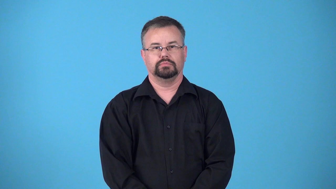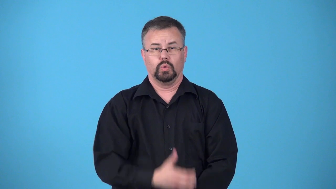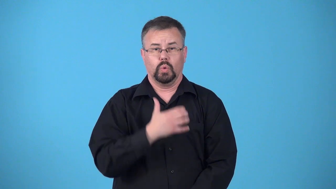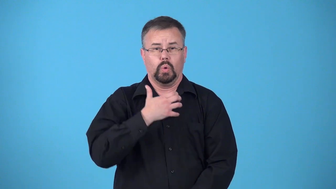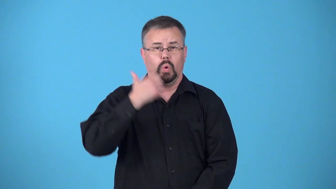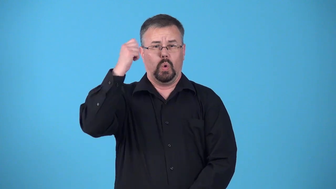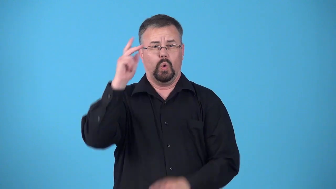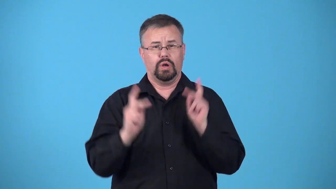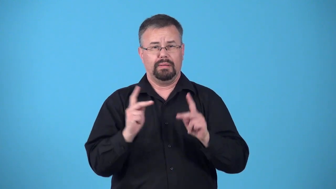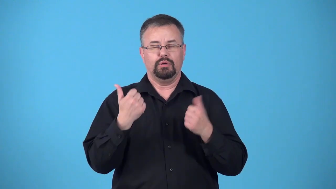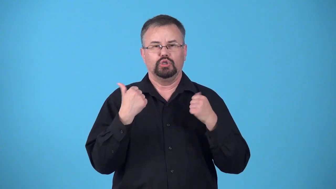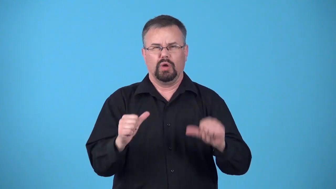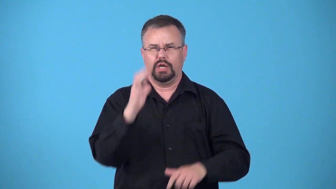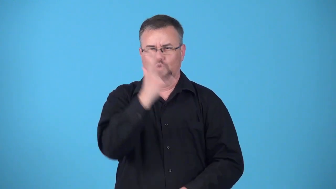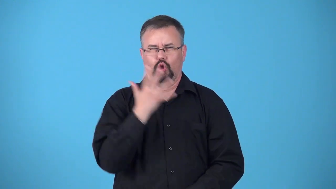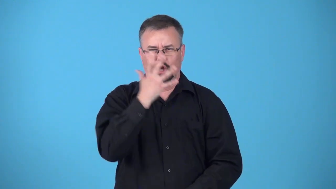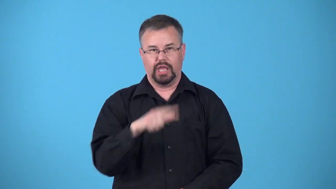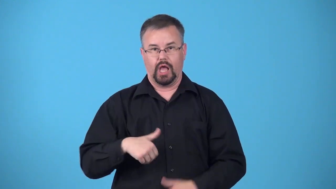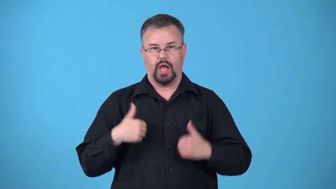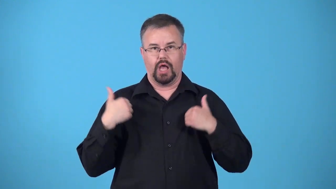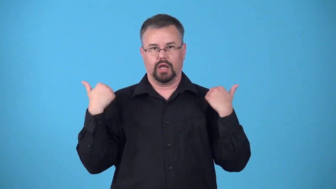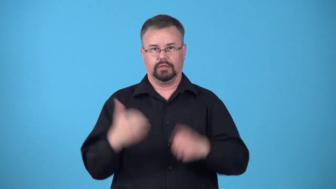mutton dressed as lamb